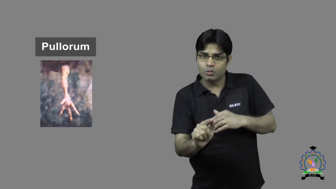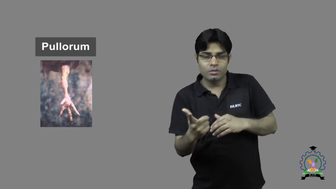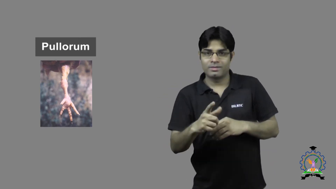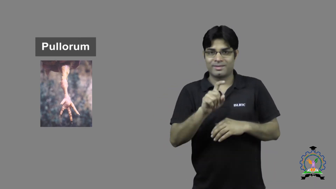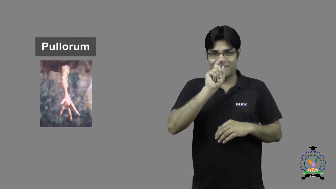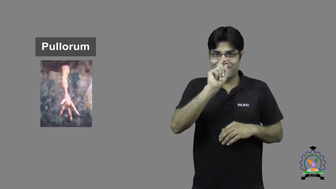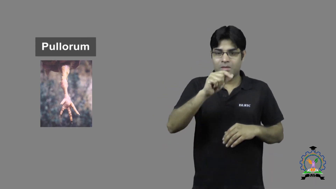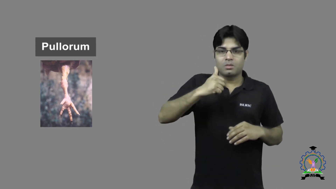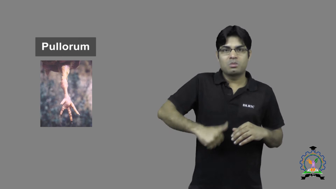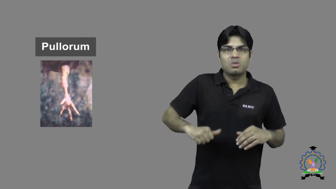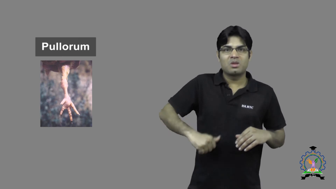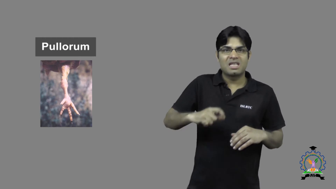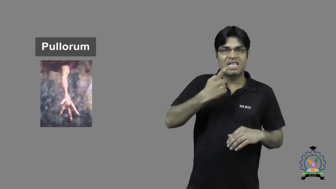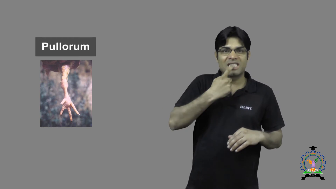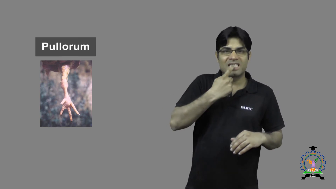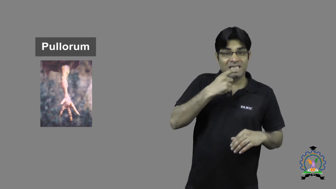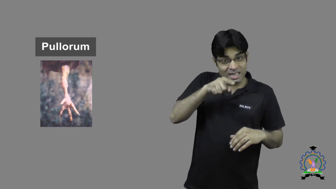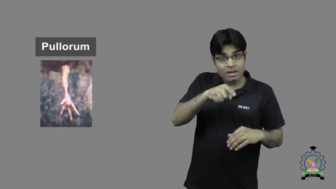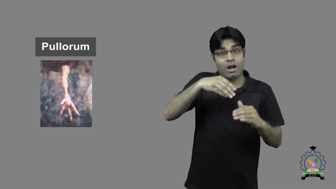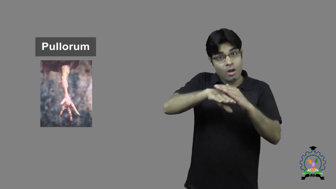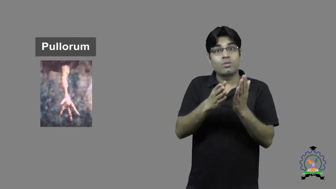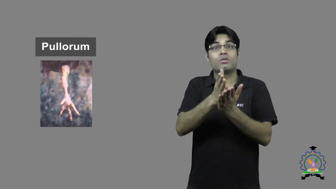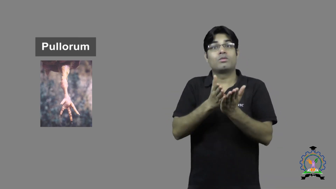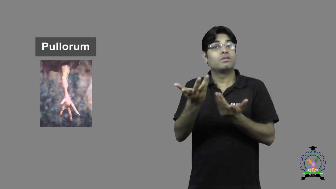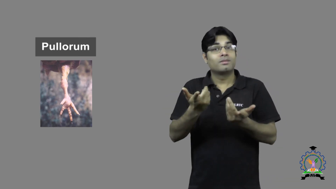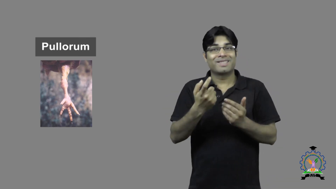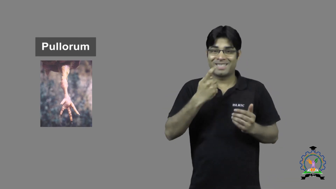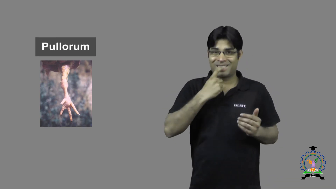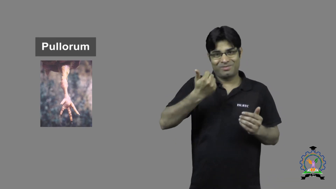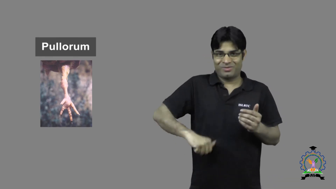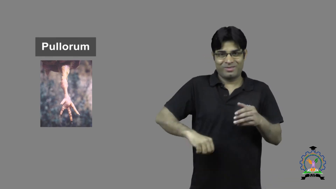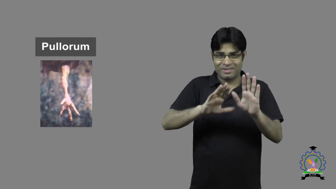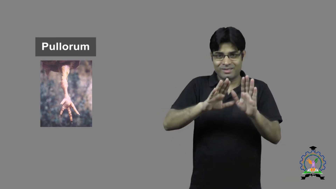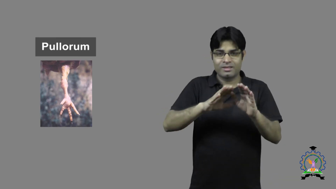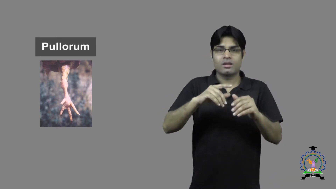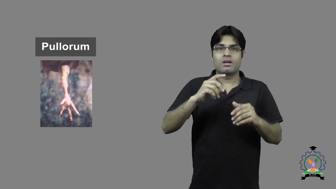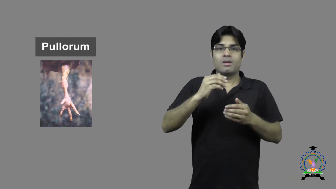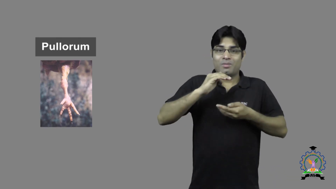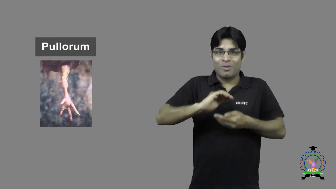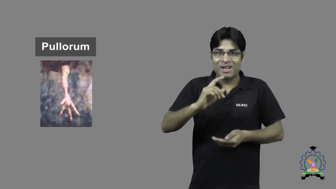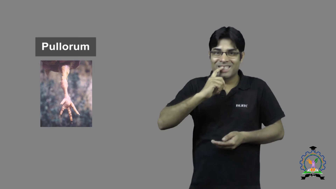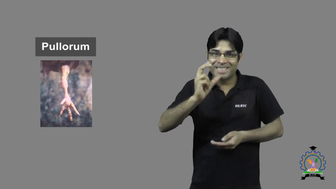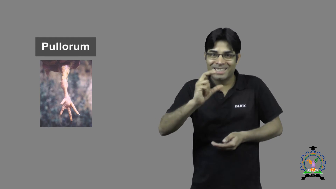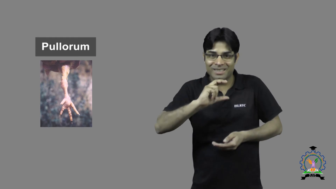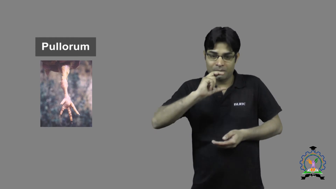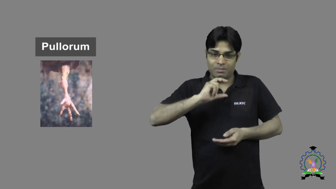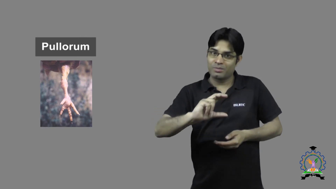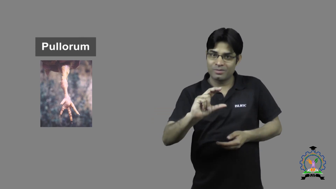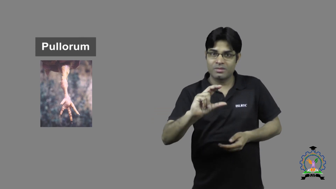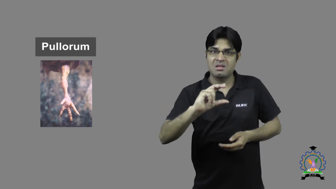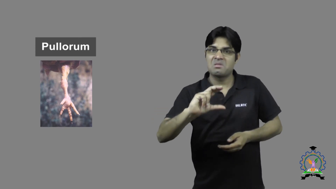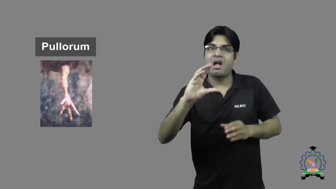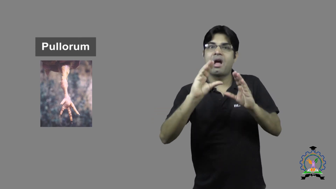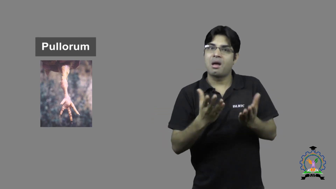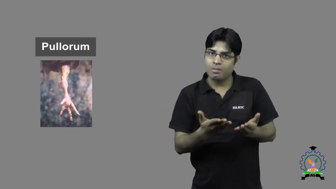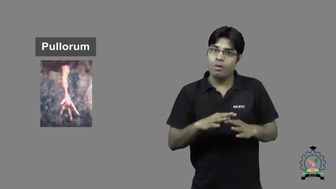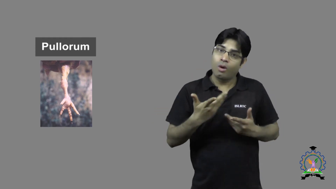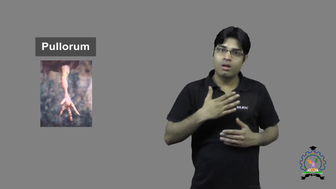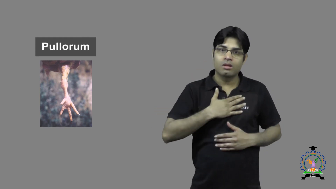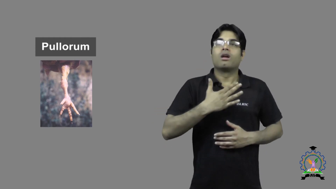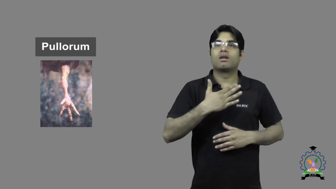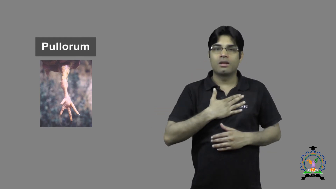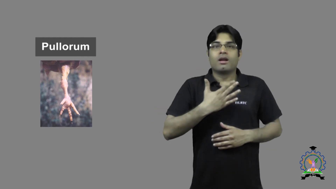Pullorum